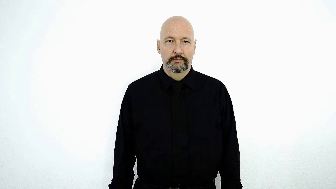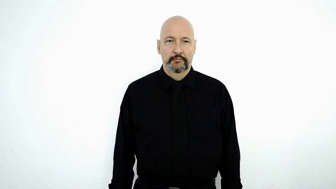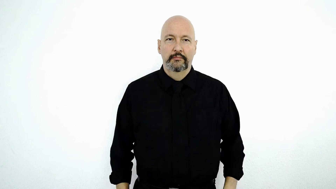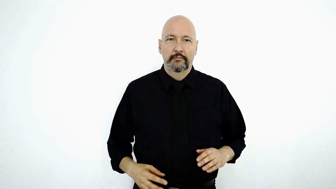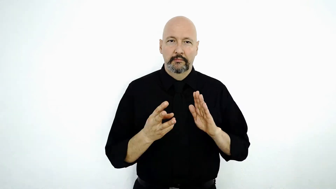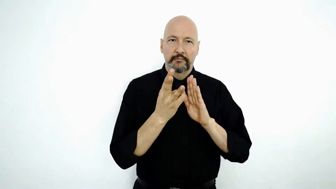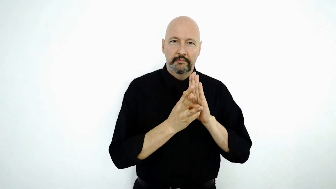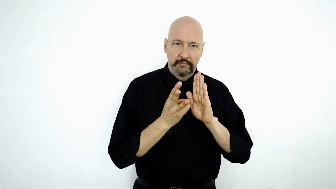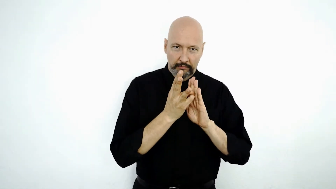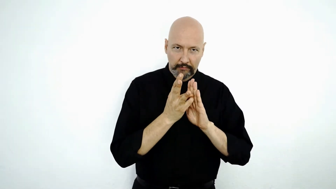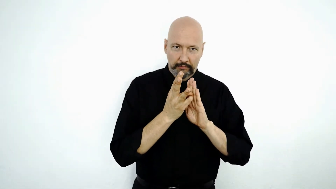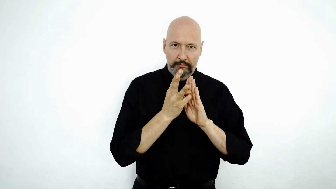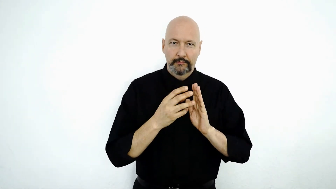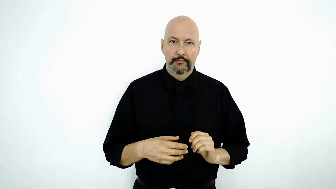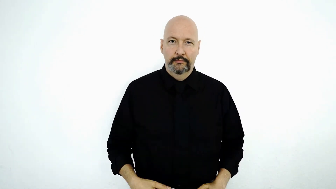6 hours